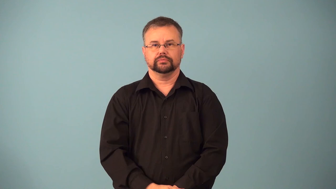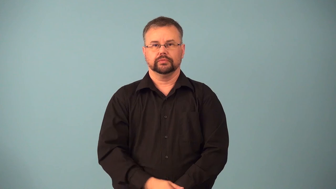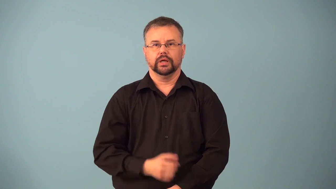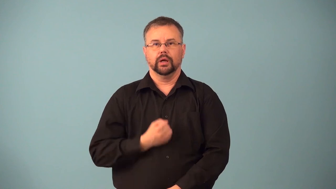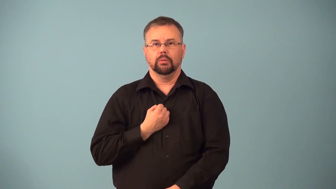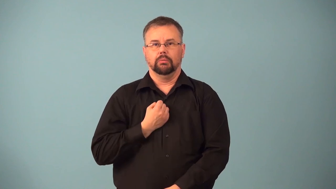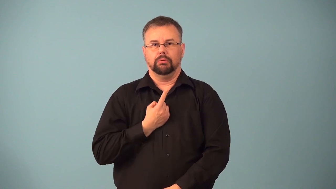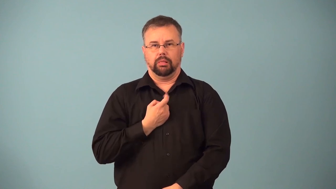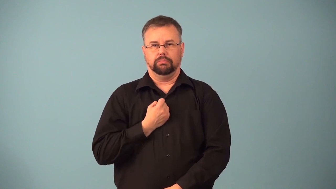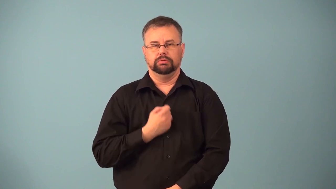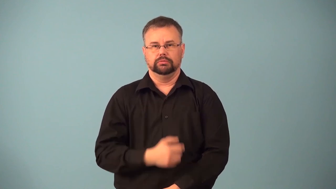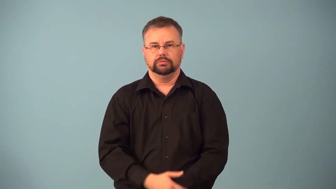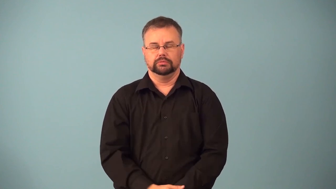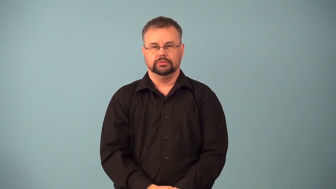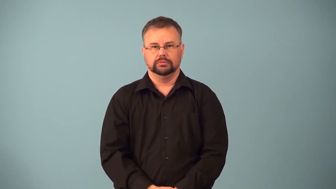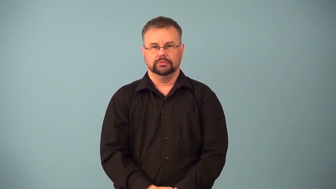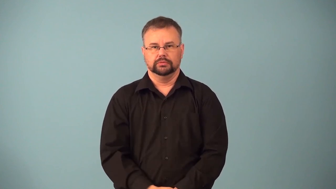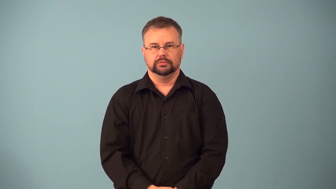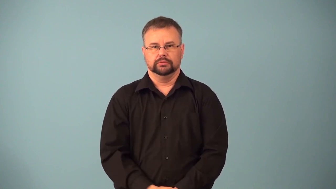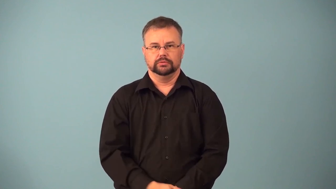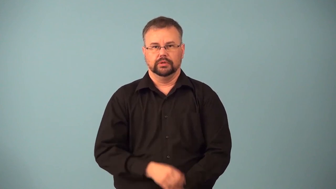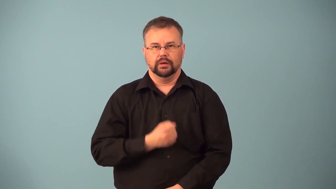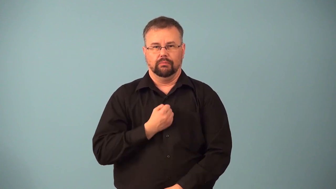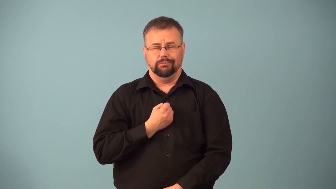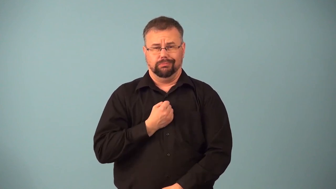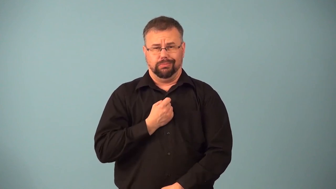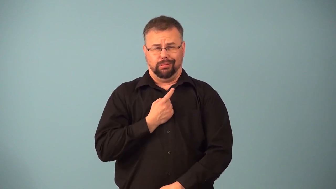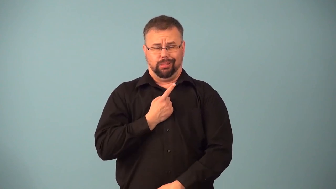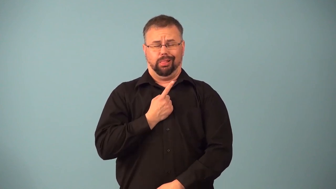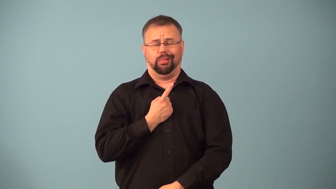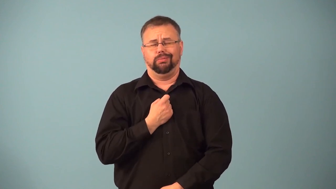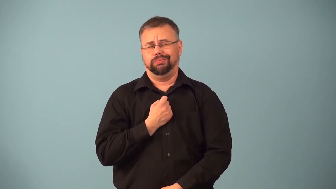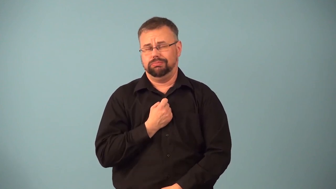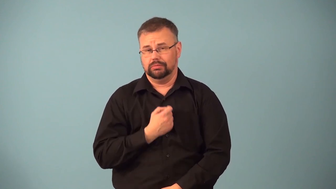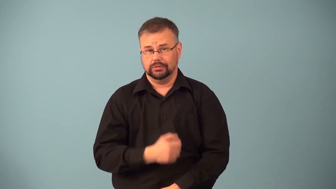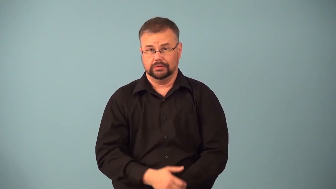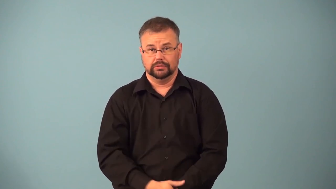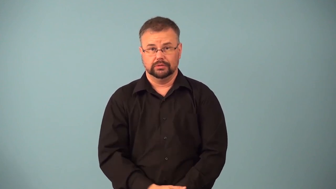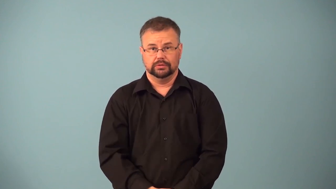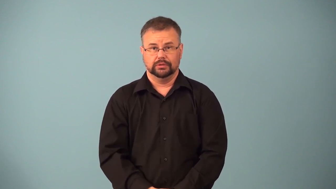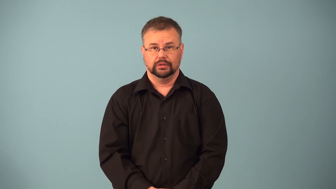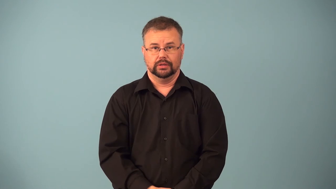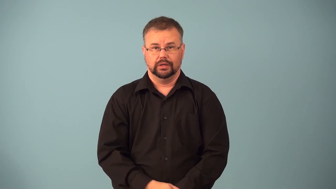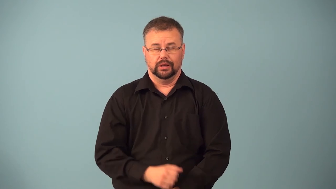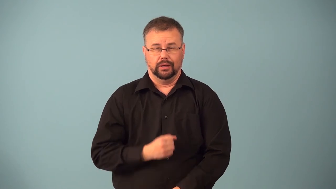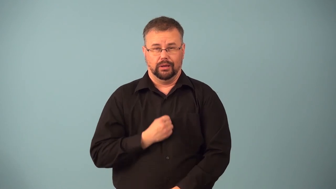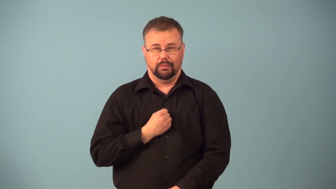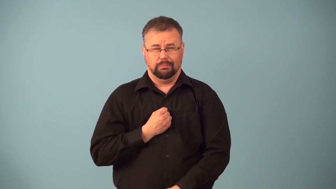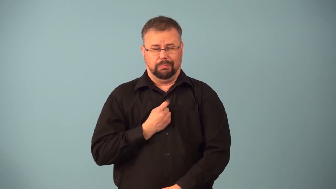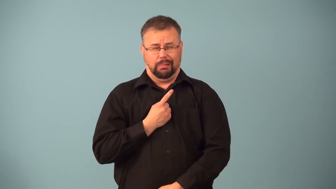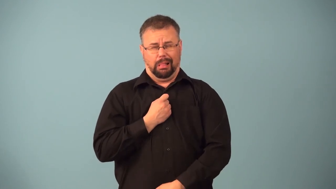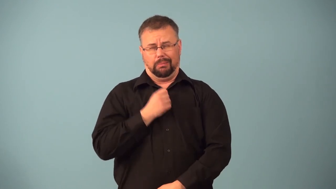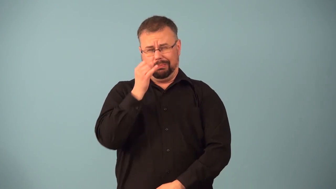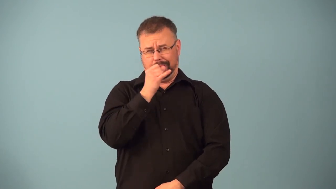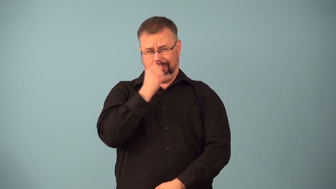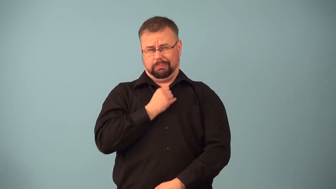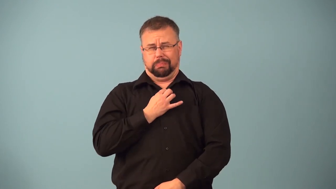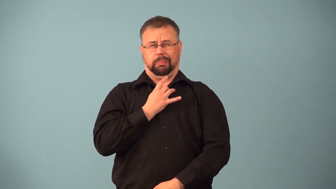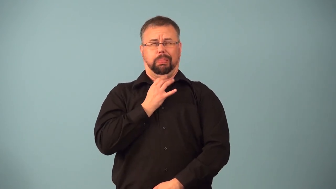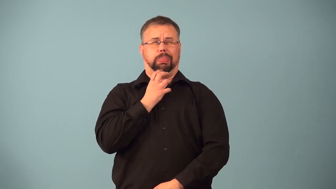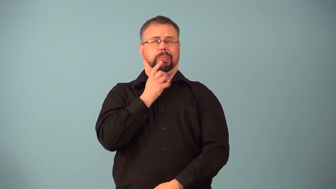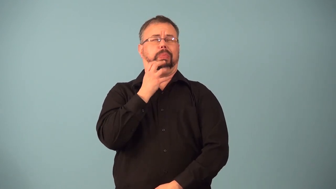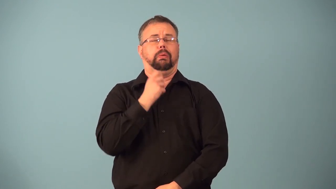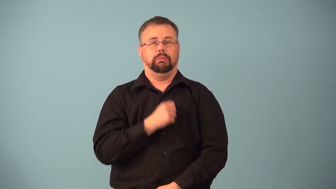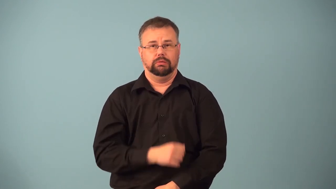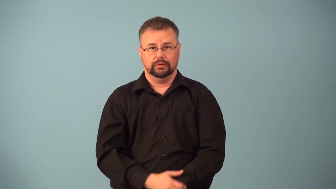gassy,gassier,gassiest